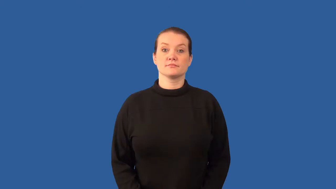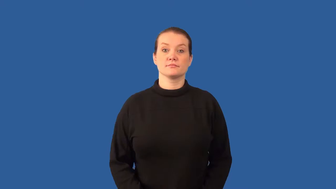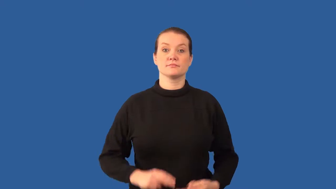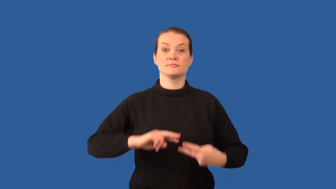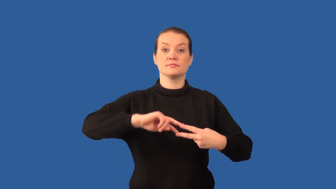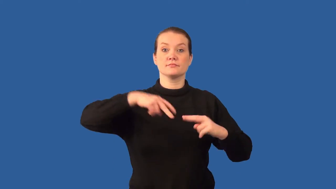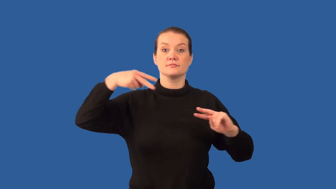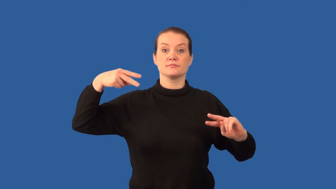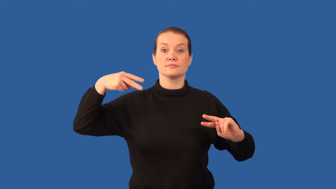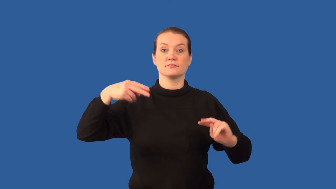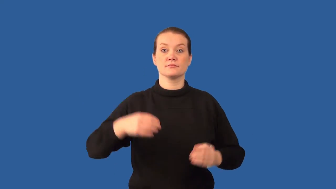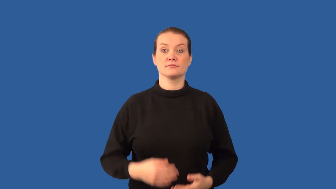chromosomes